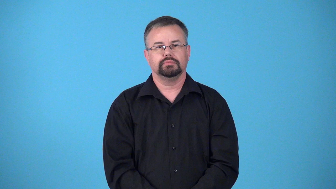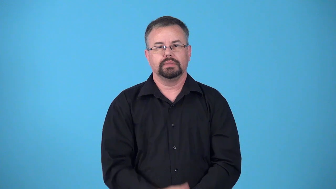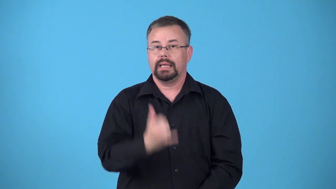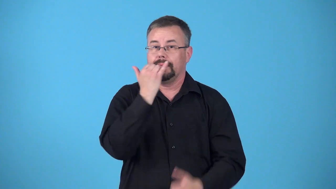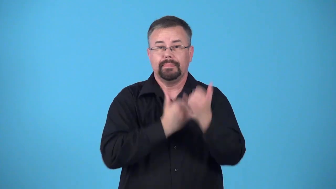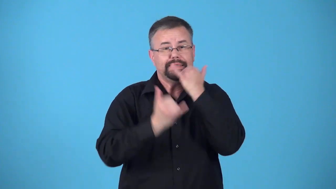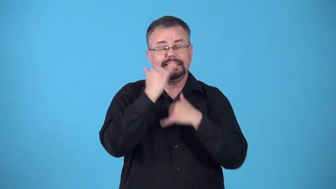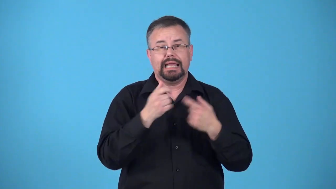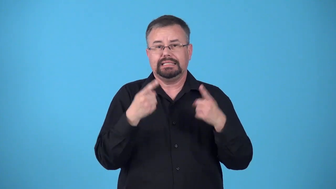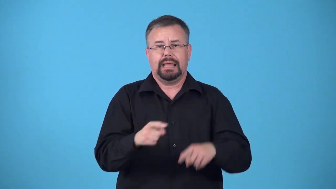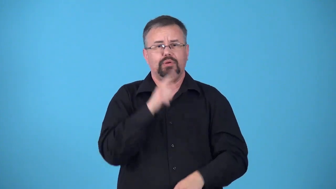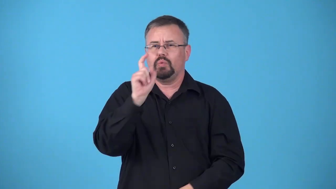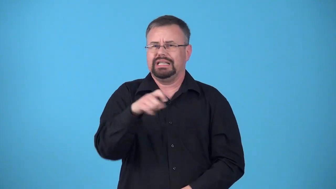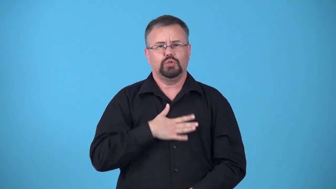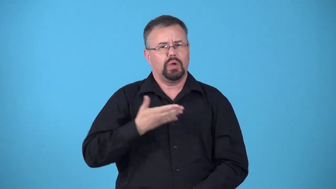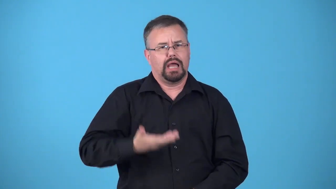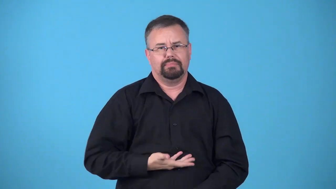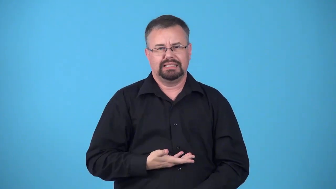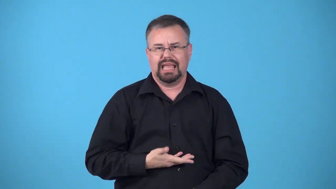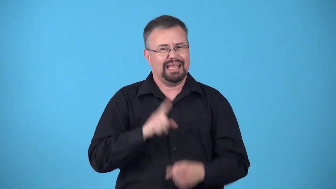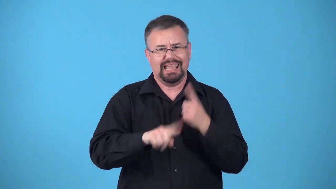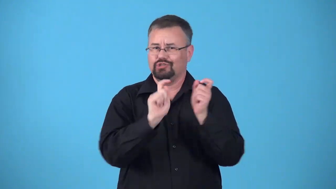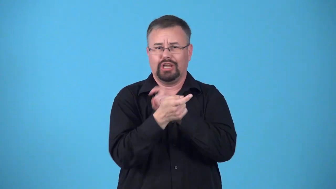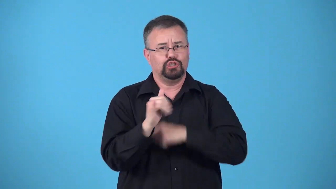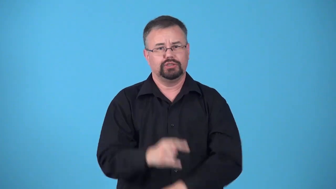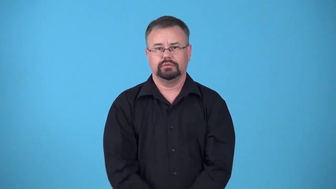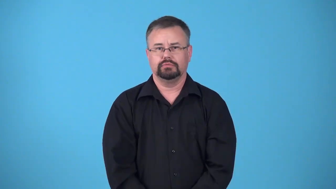no use crying over spilled milk